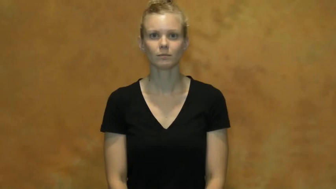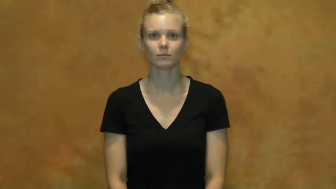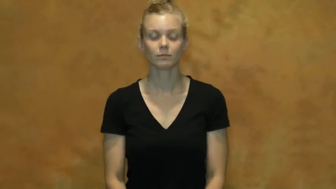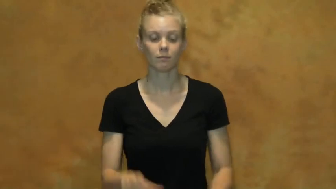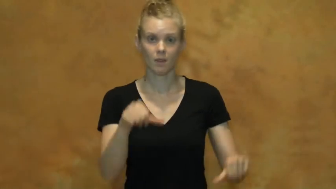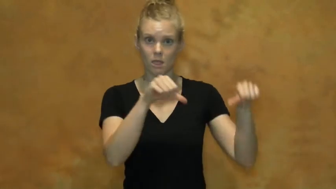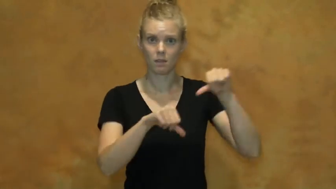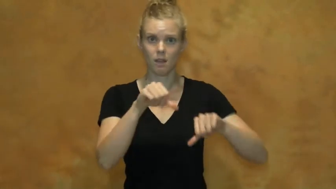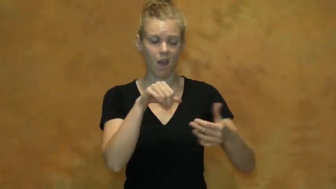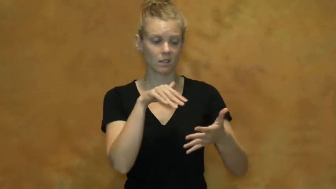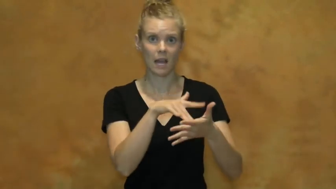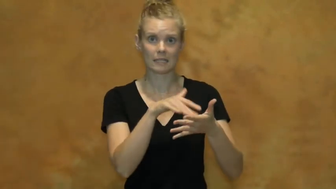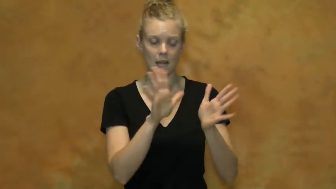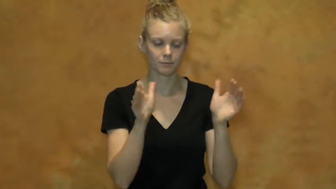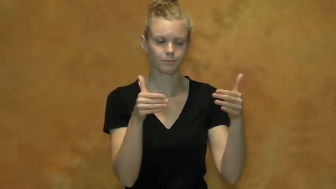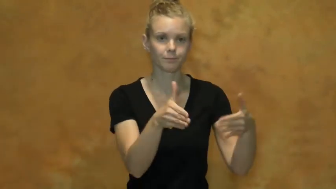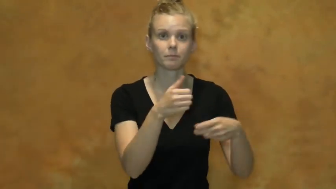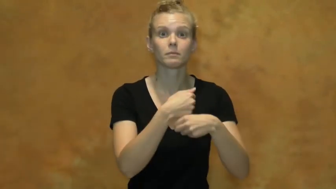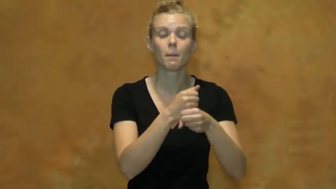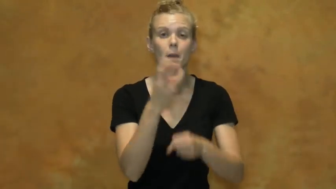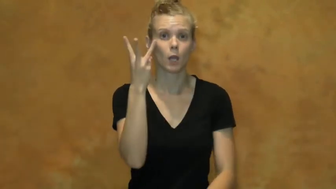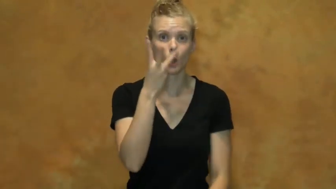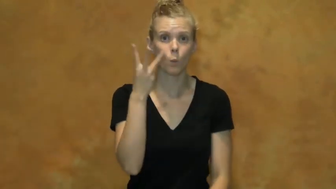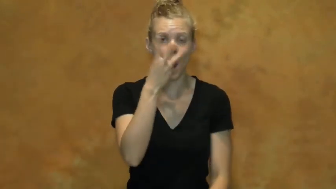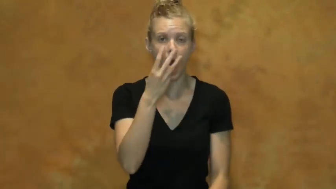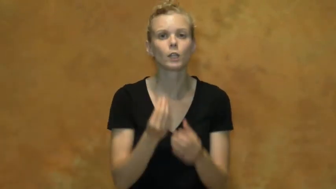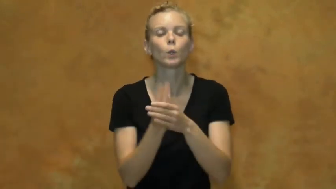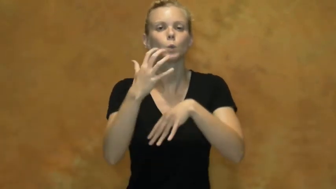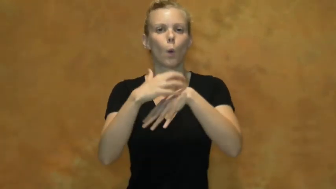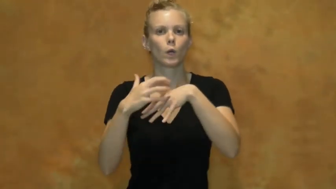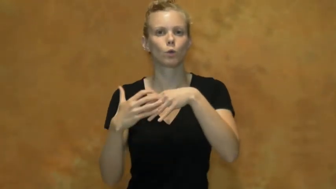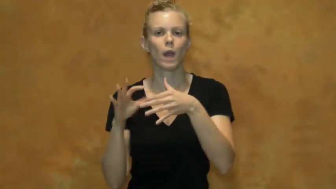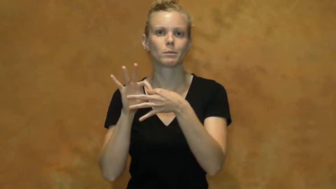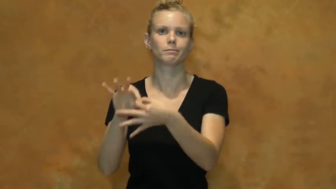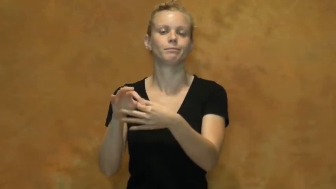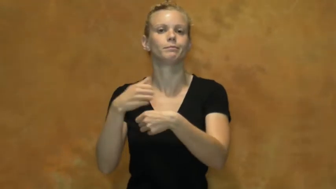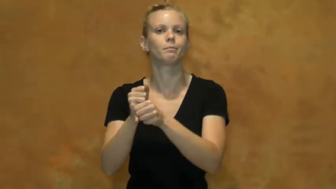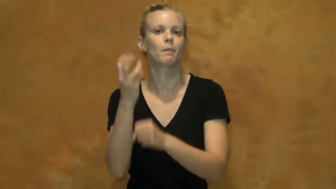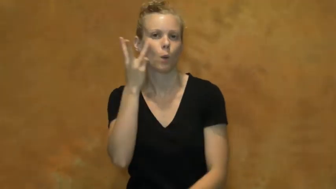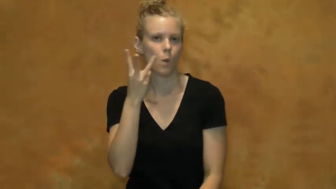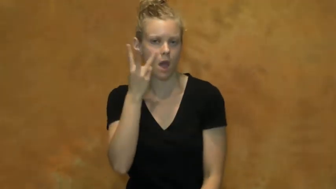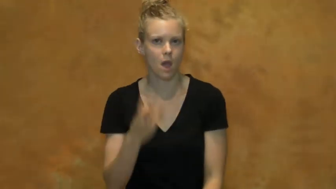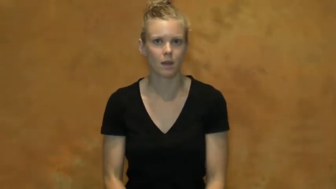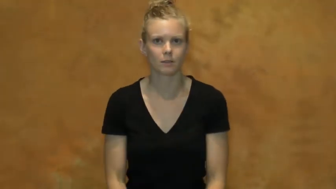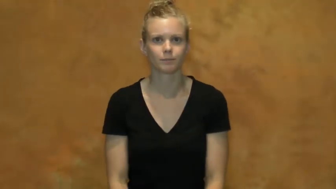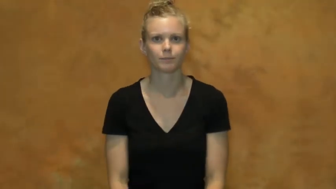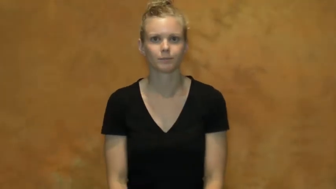viniculture